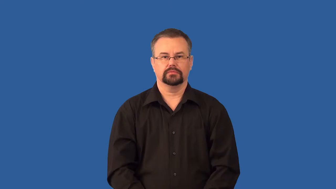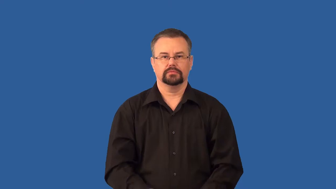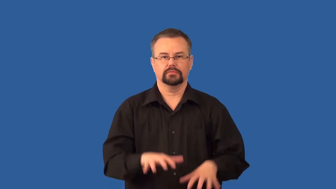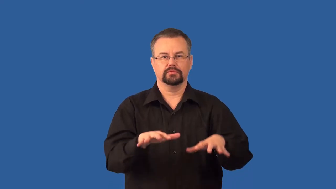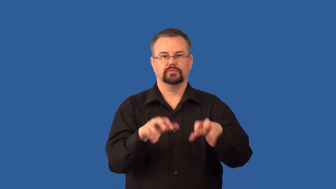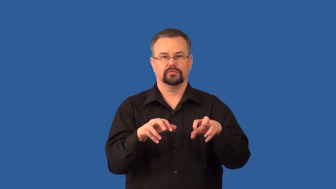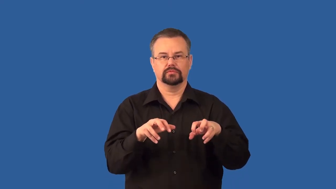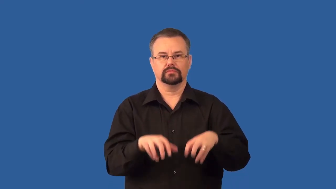crystallization